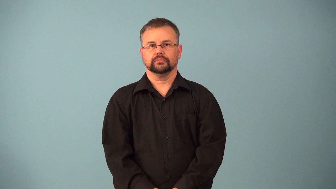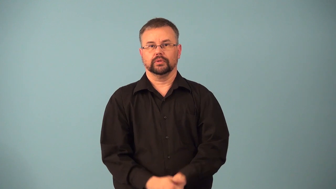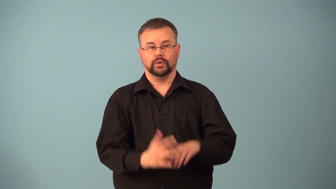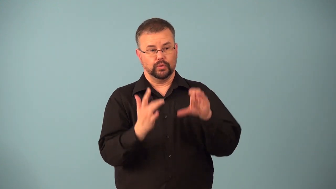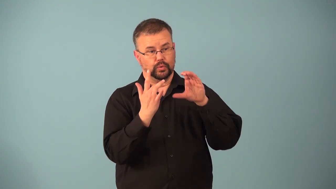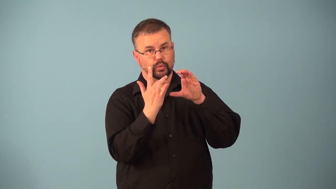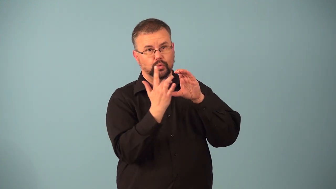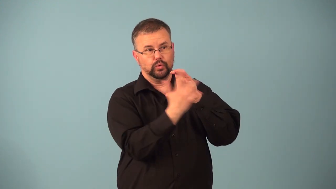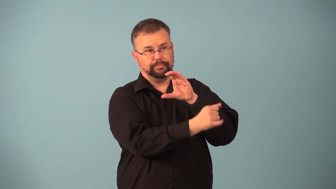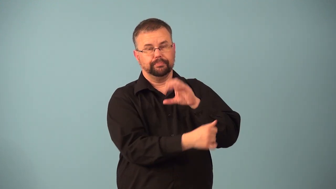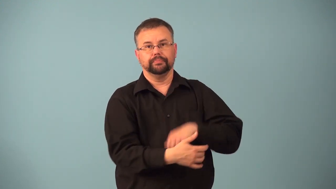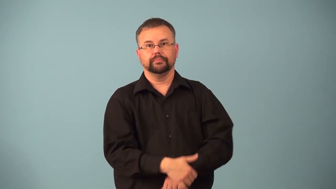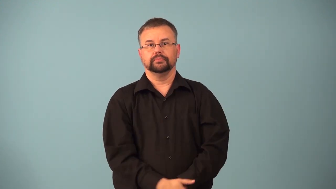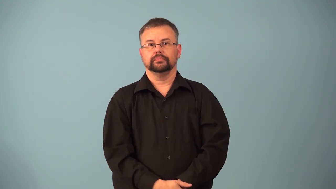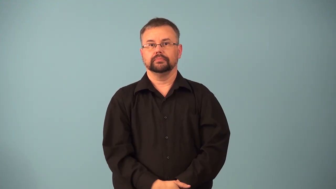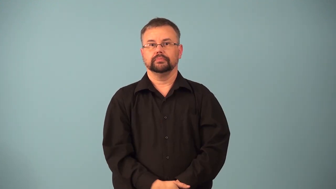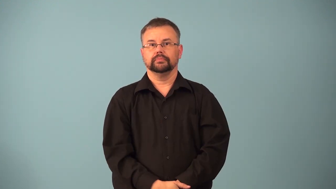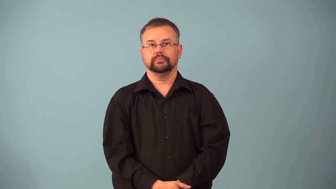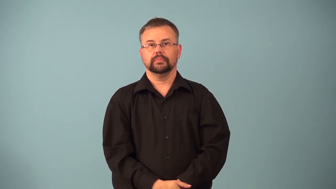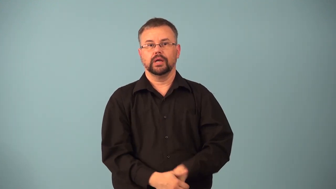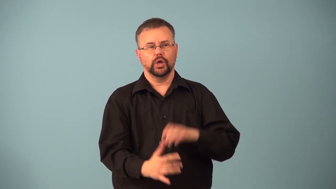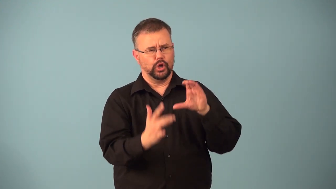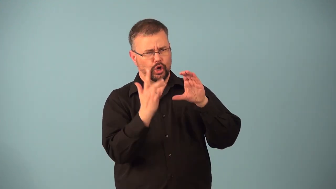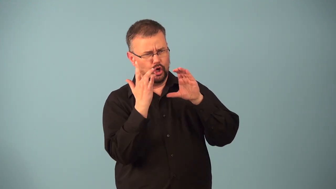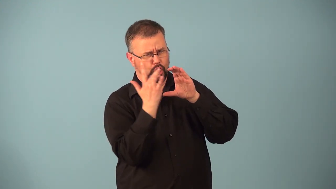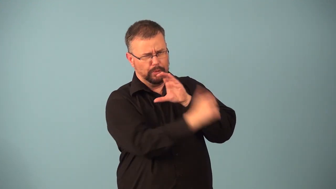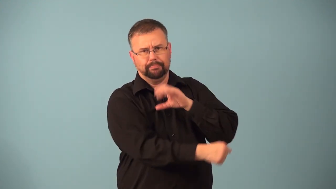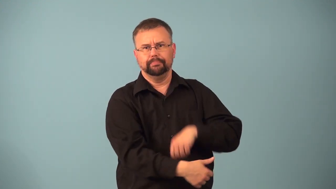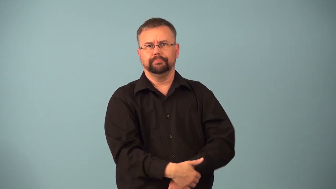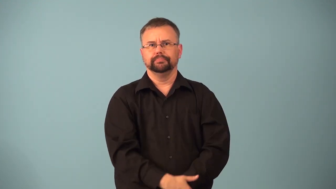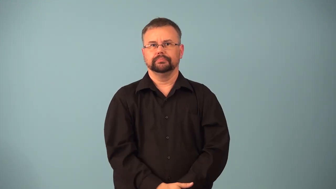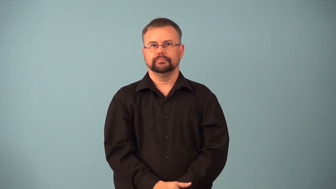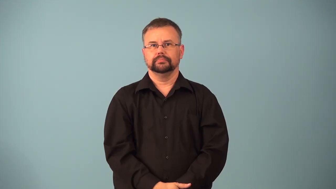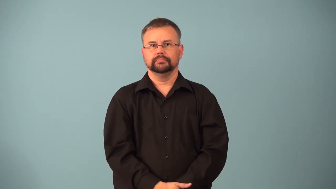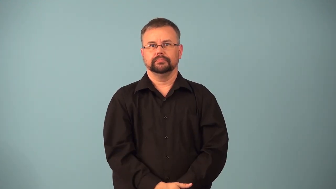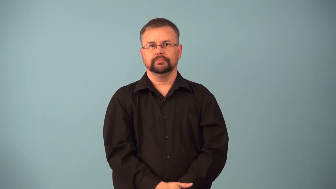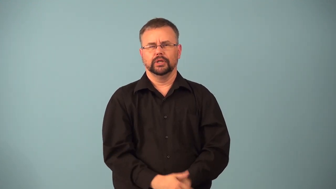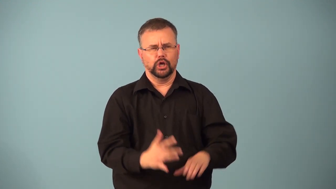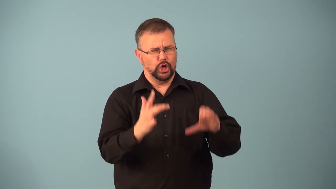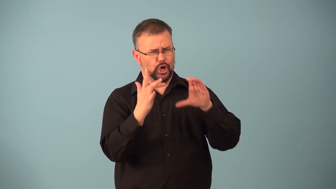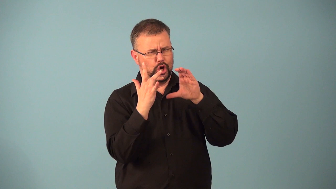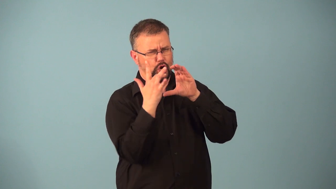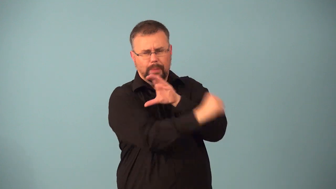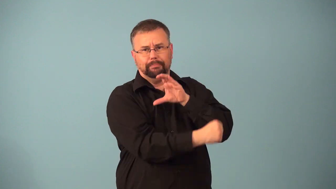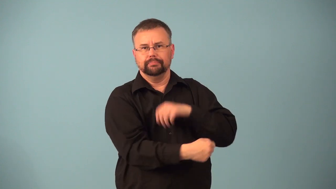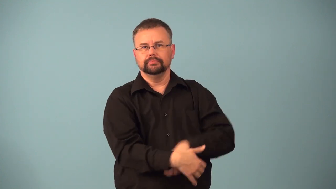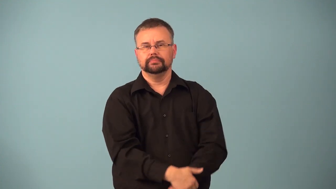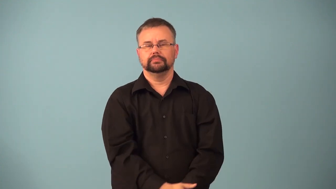hollow,hollower,hollowest